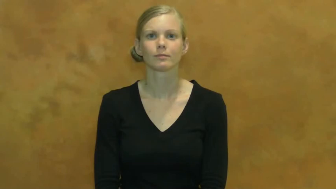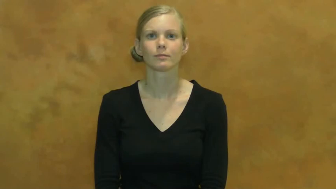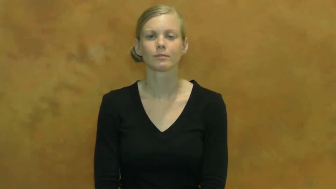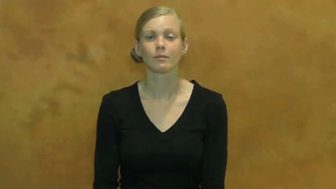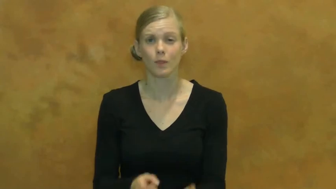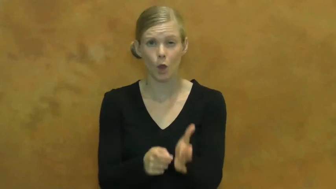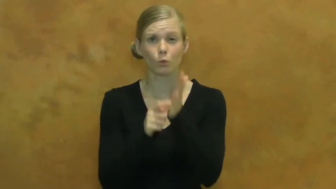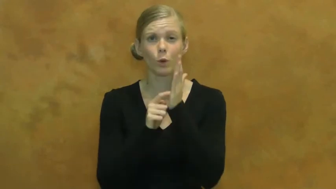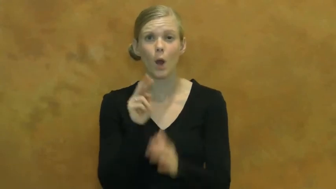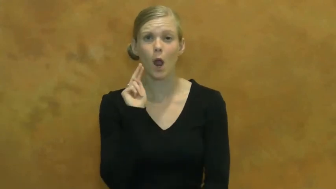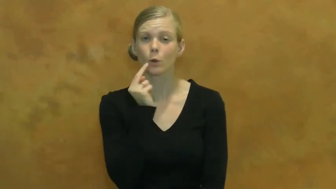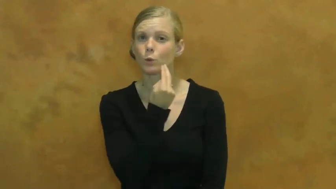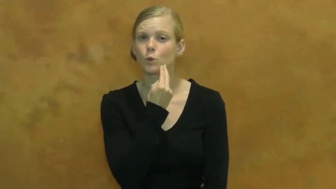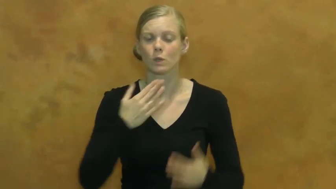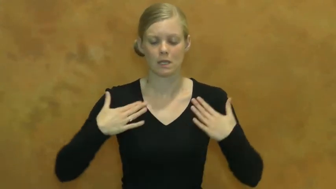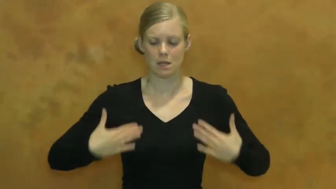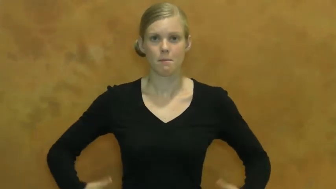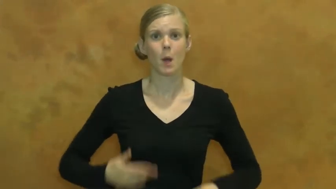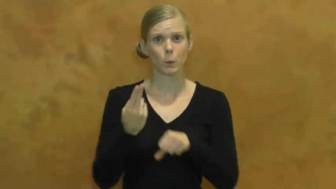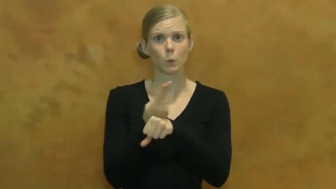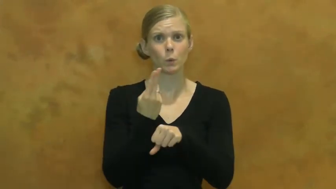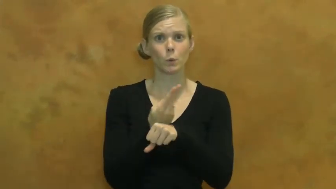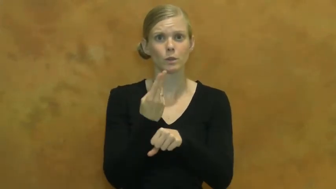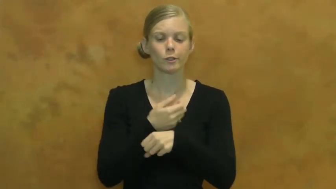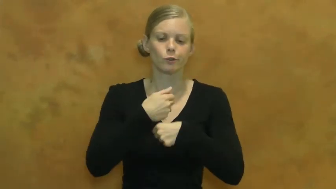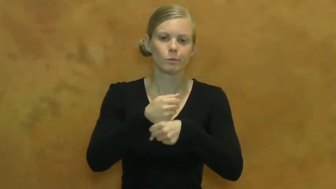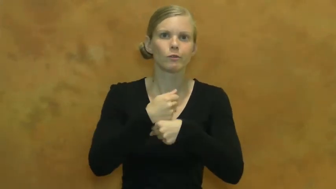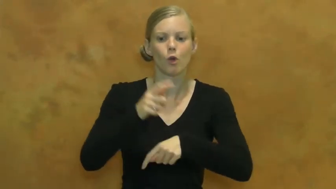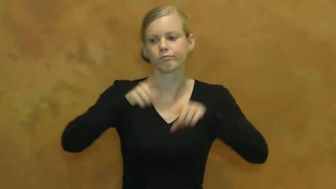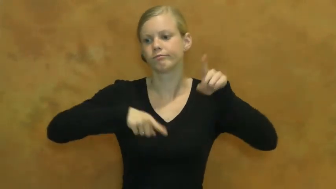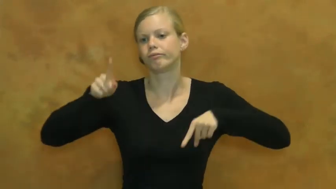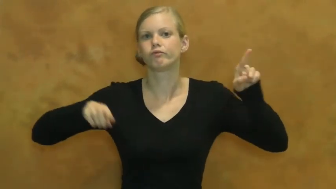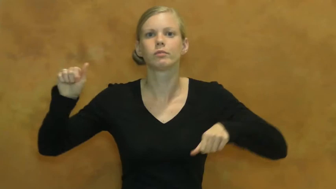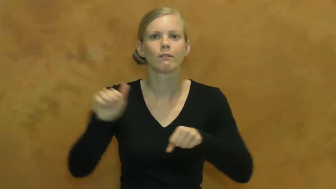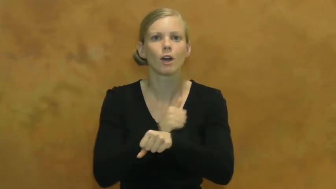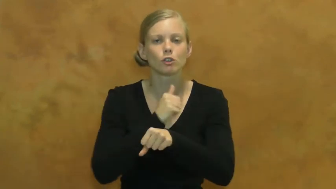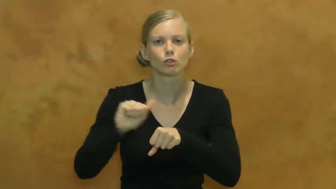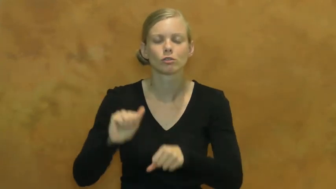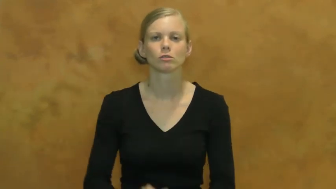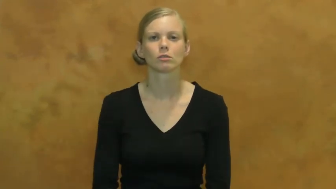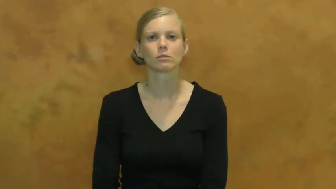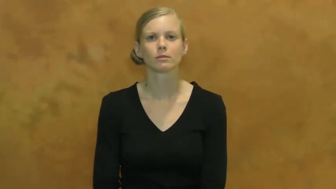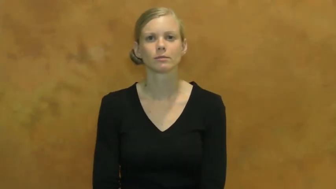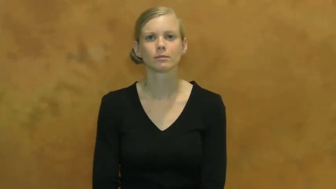vitamin